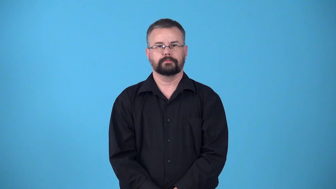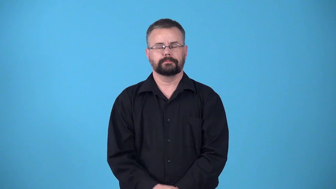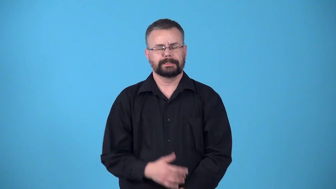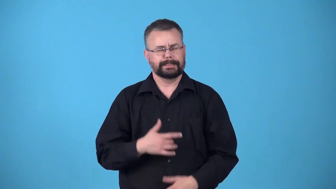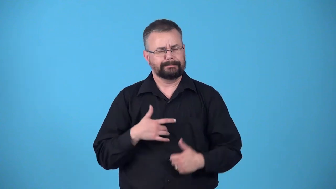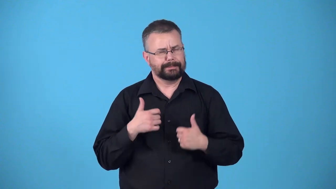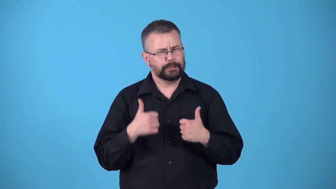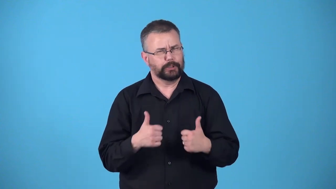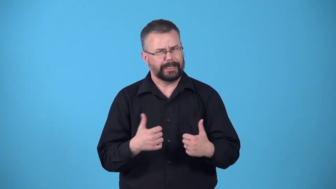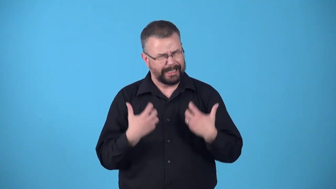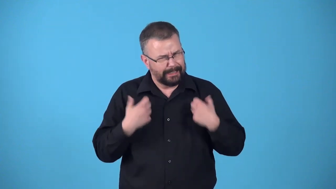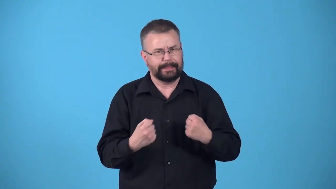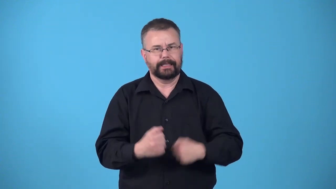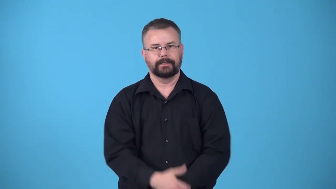feel like a million bucks